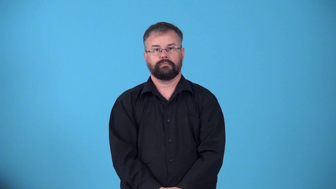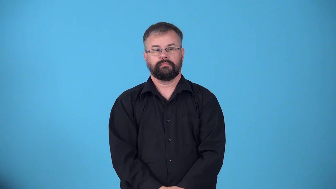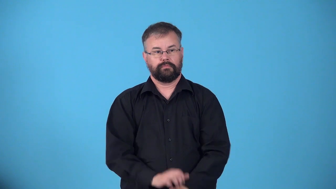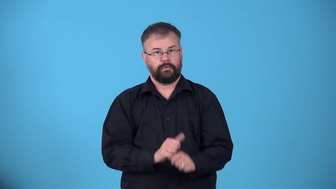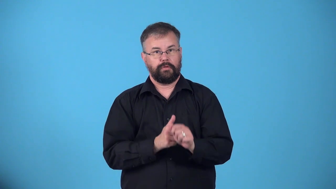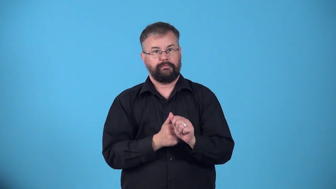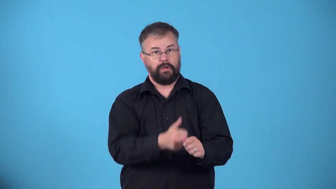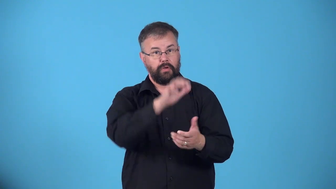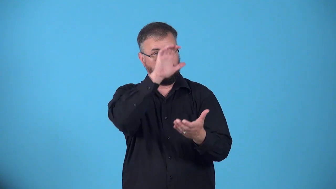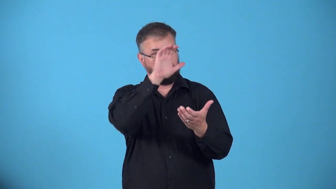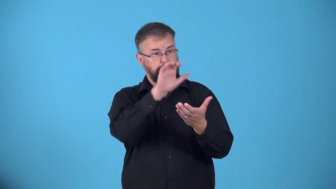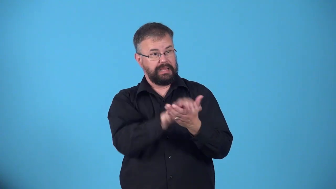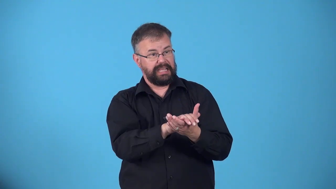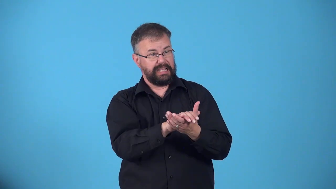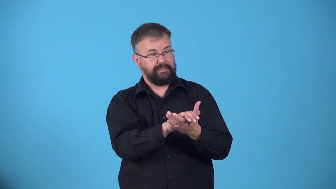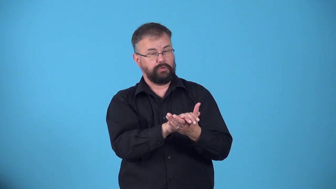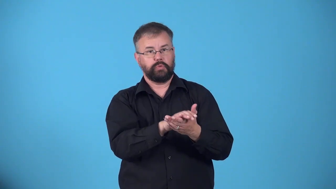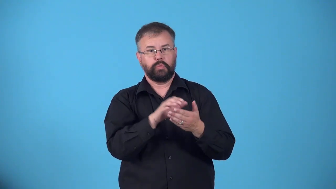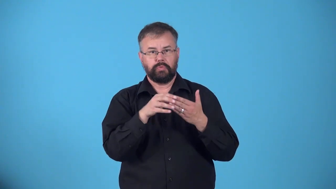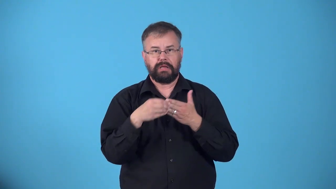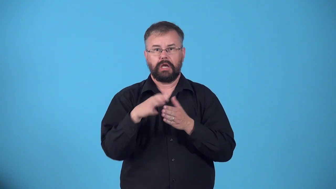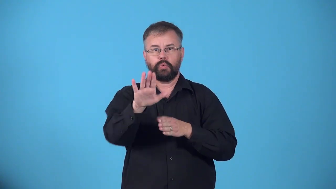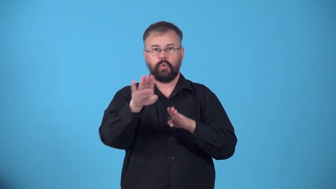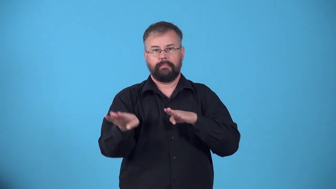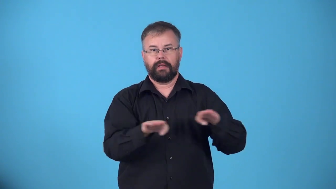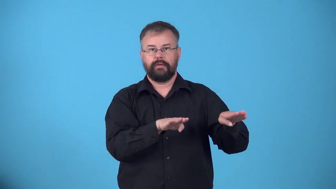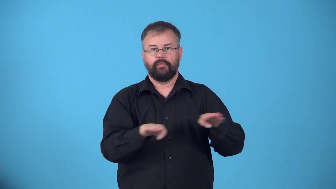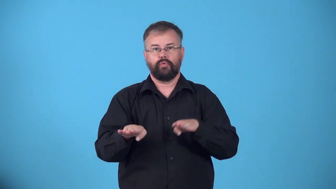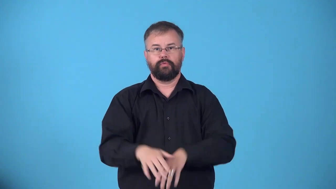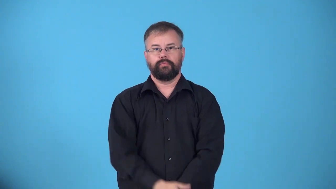live by the rule